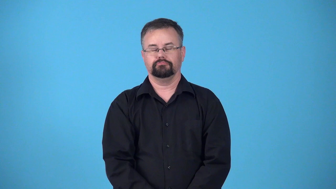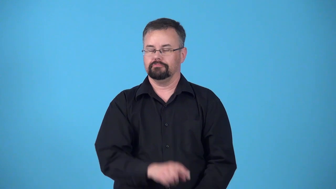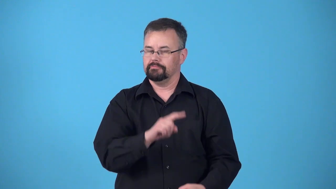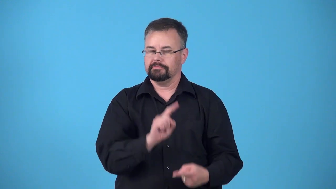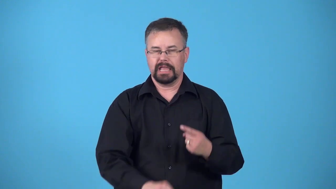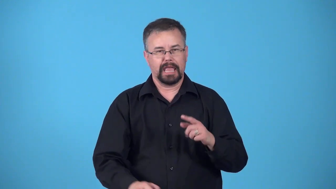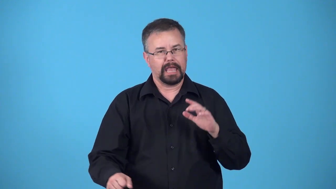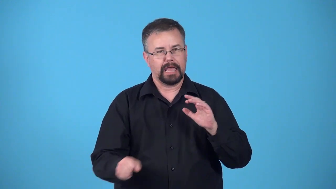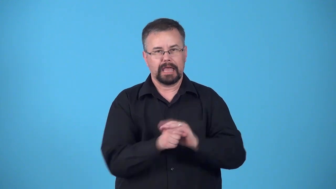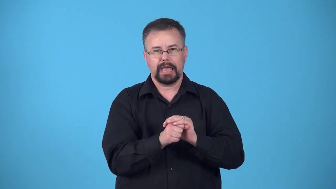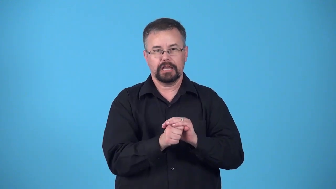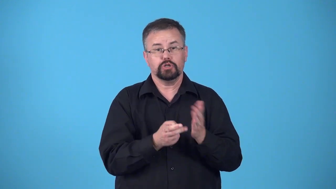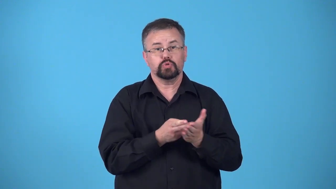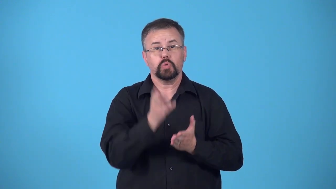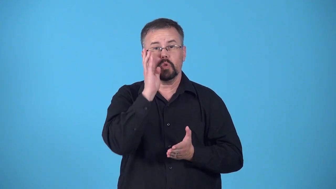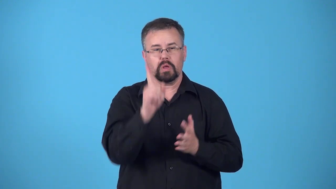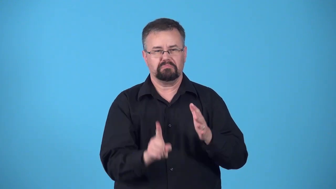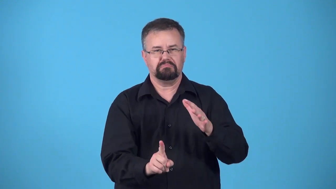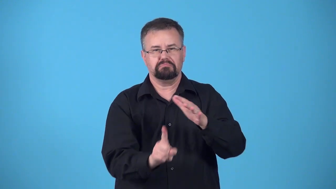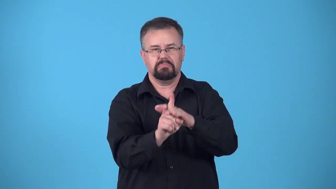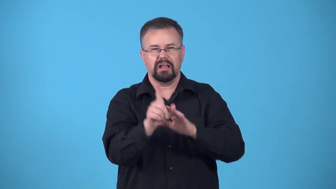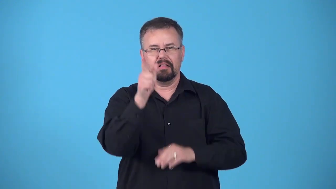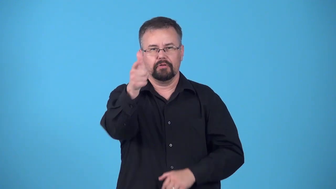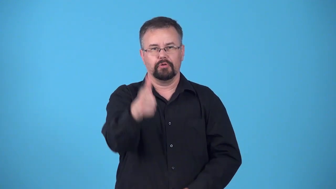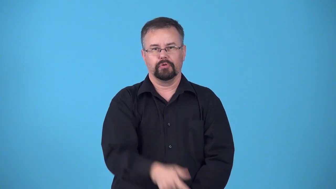truth will out